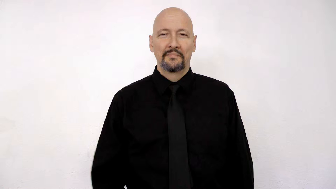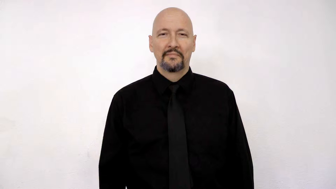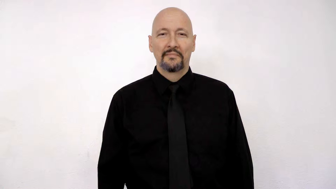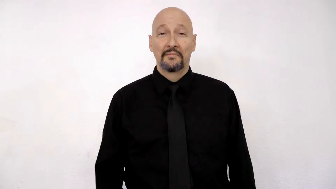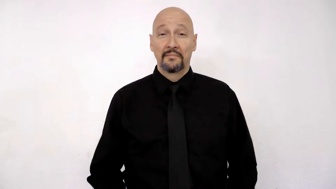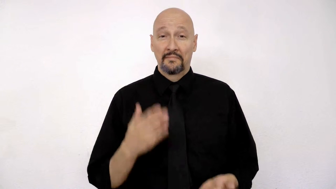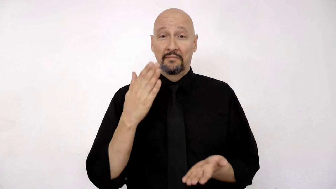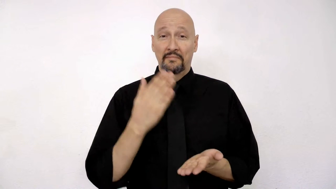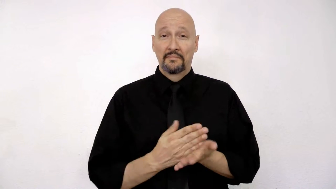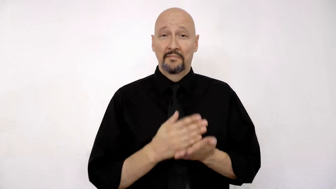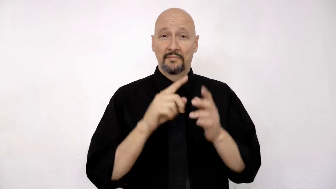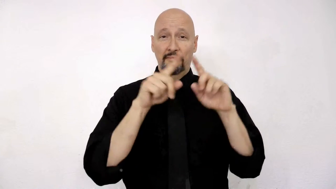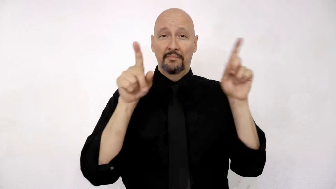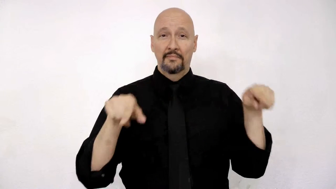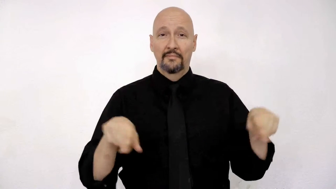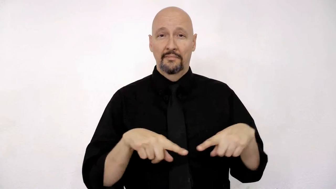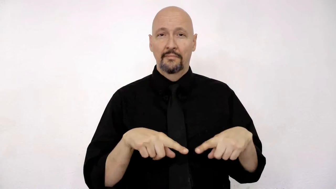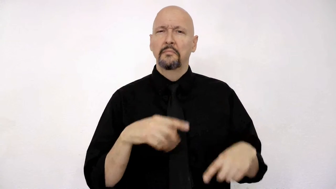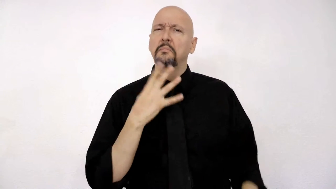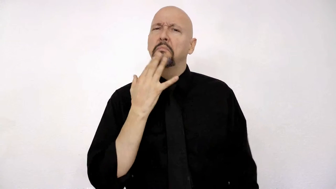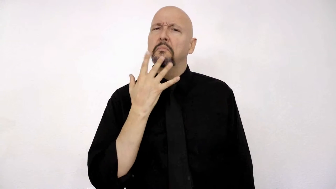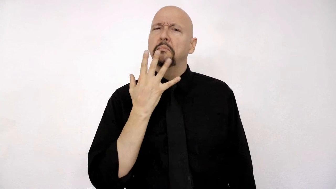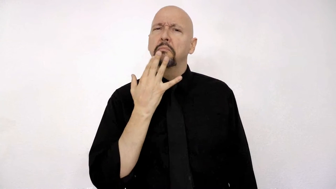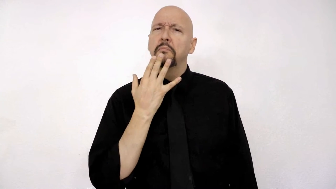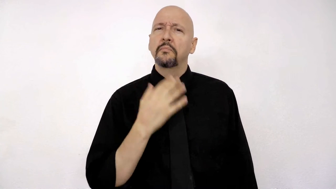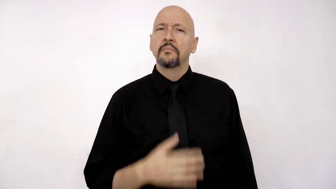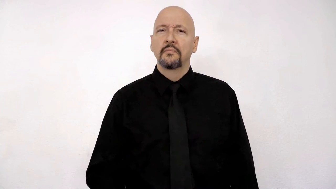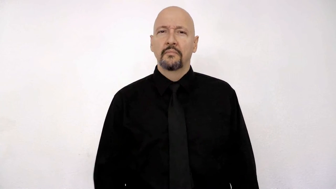STOP SIGN-[street-sign] what-COLOR?